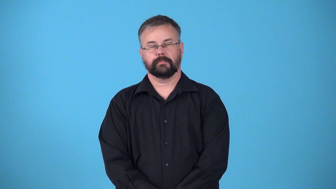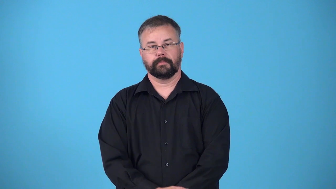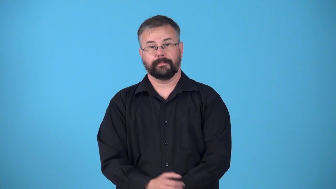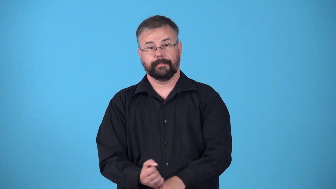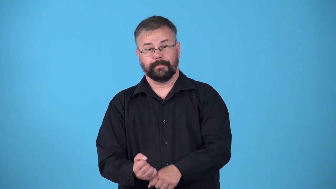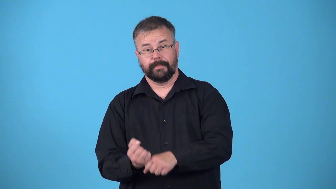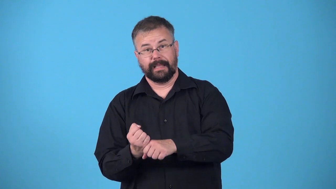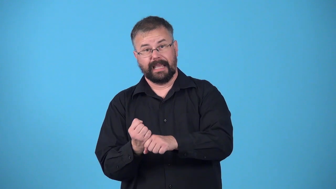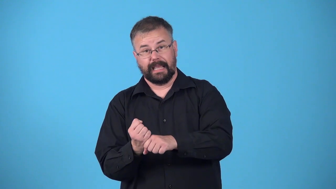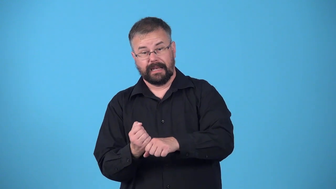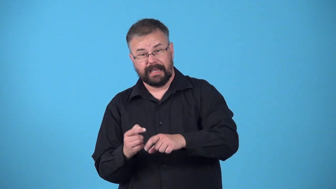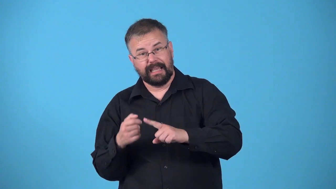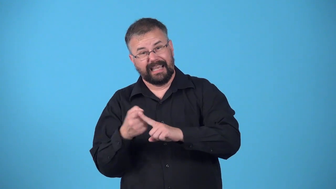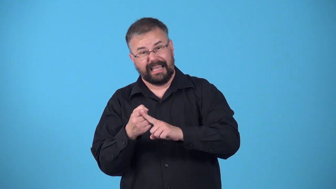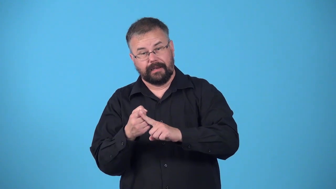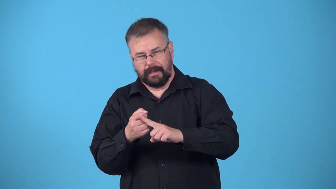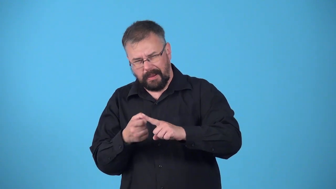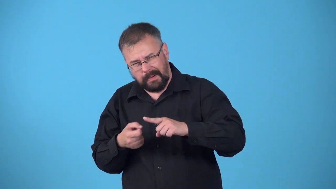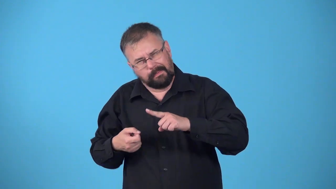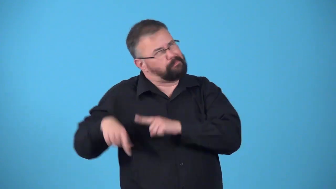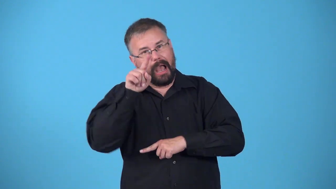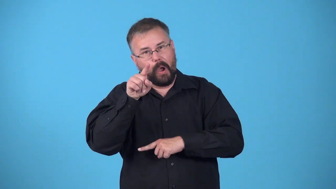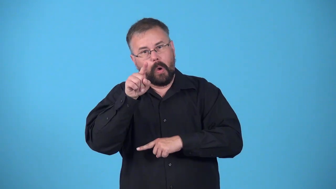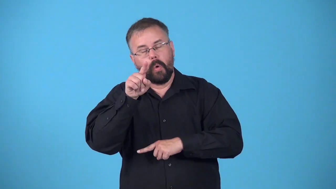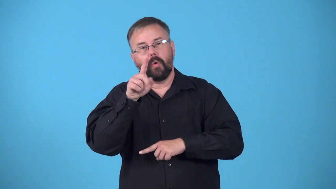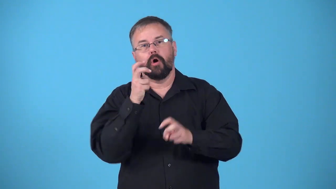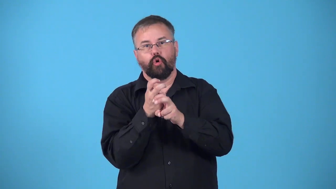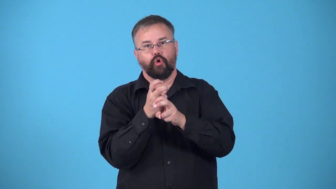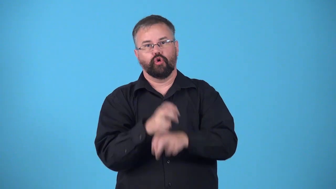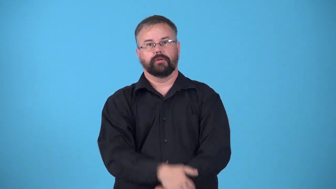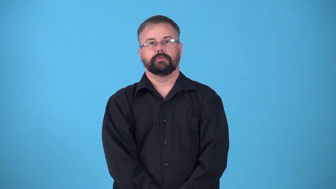drill